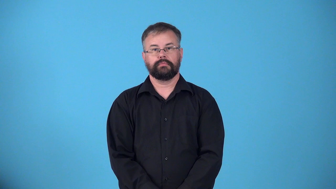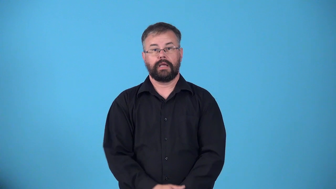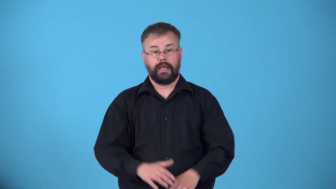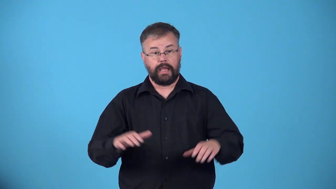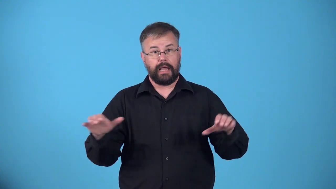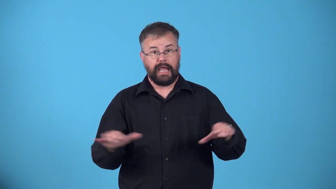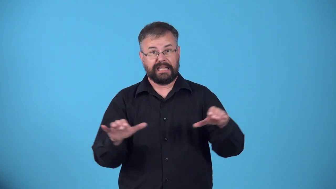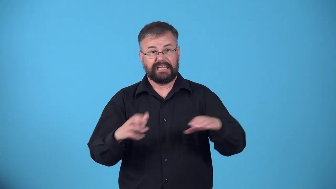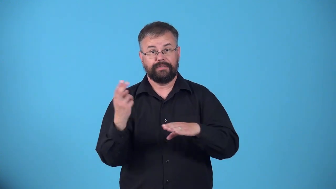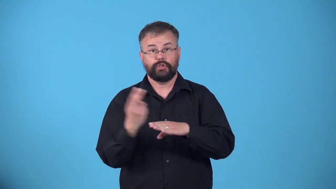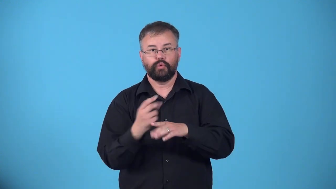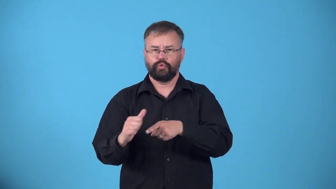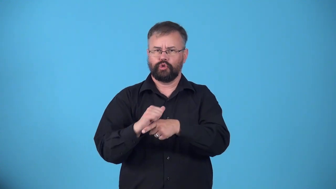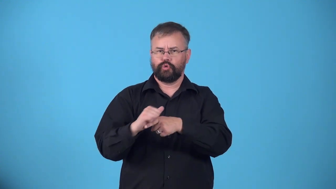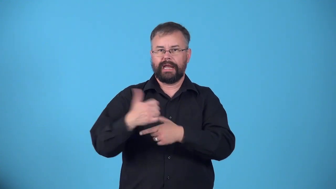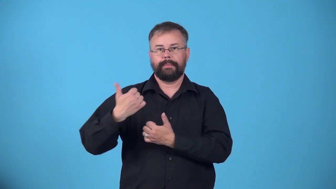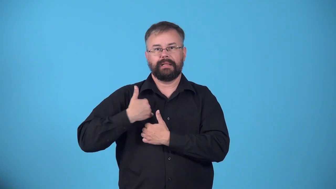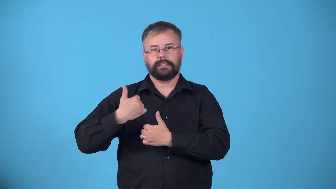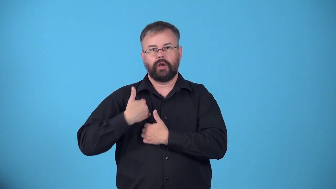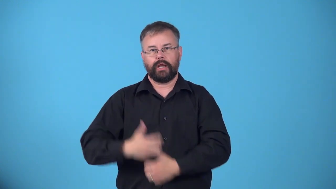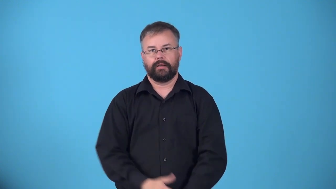maneuver